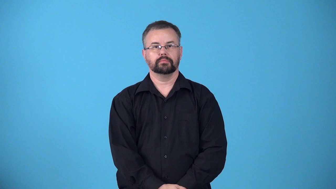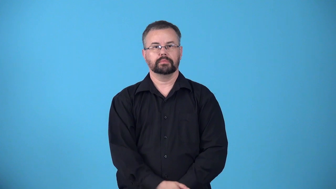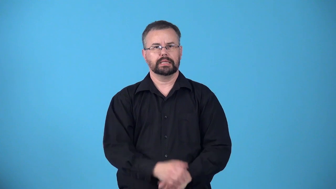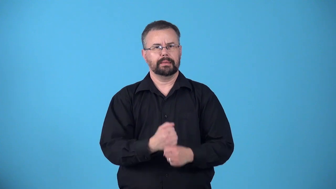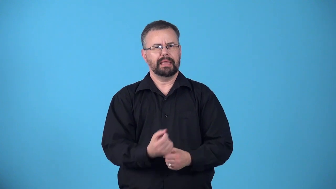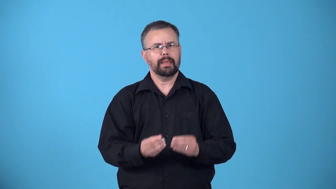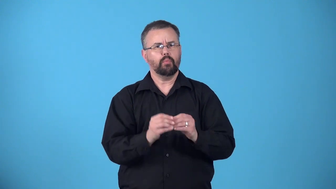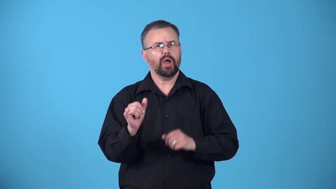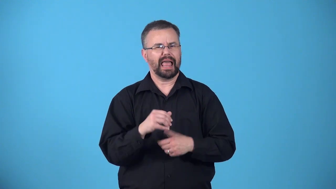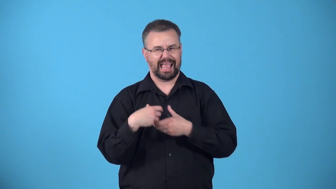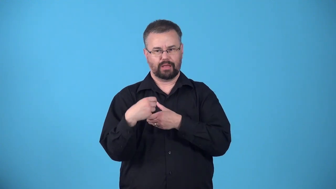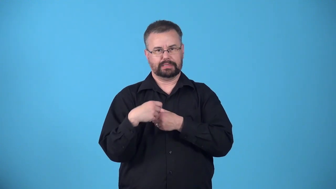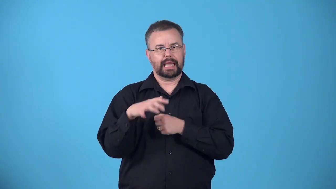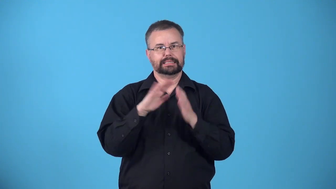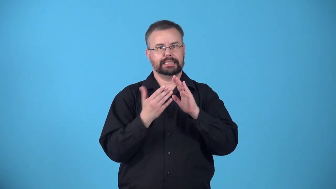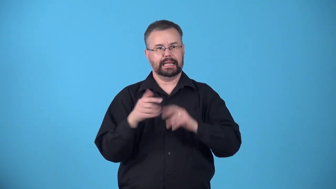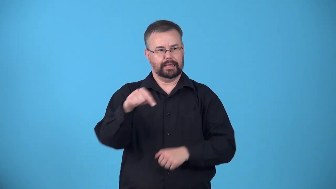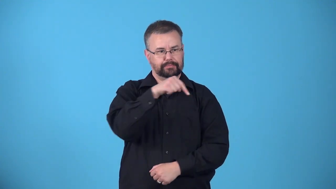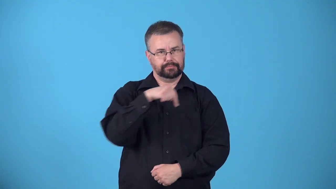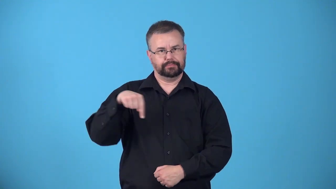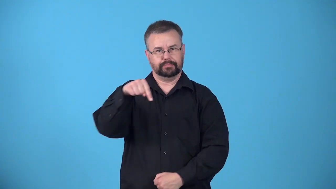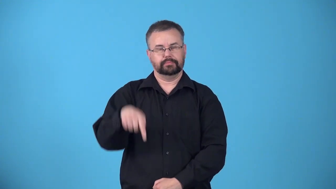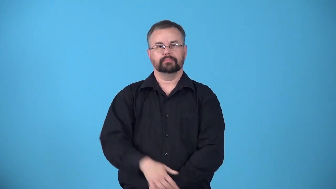suburbanize